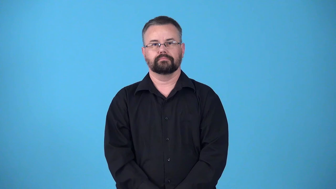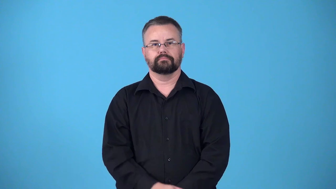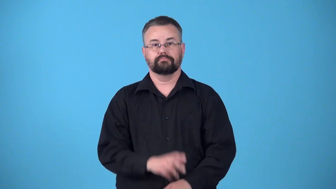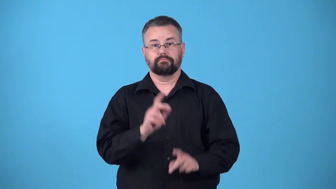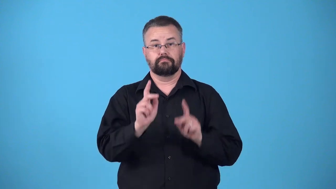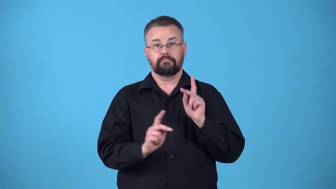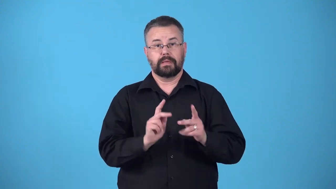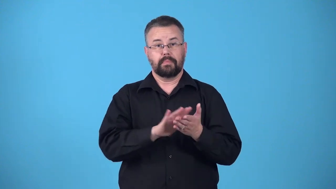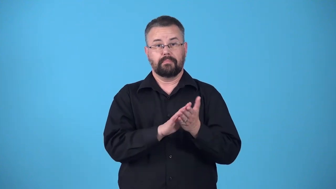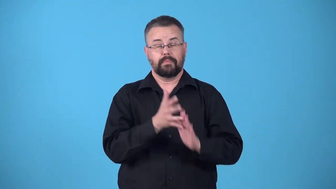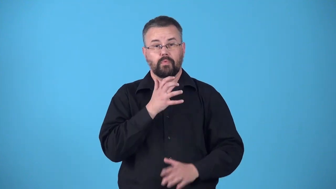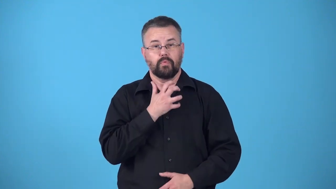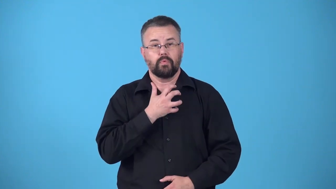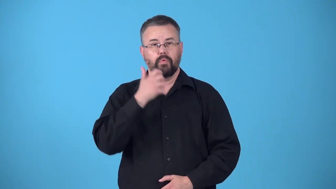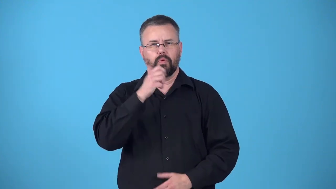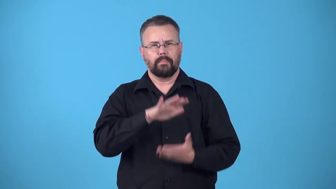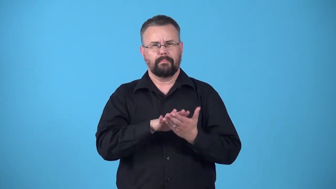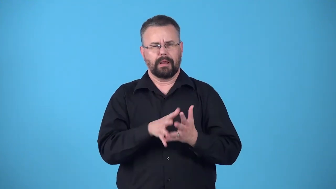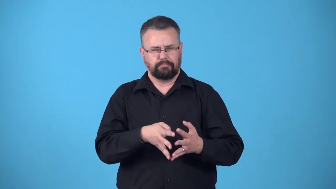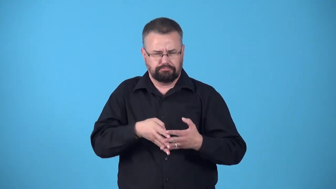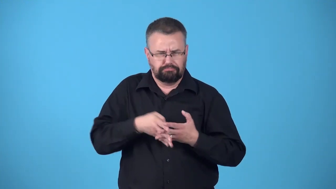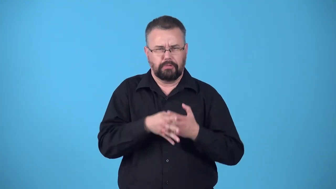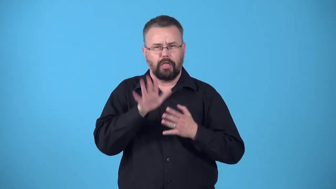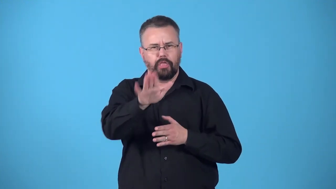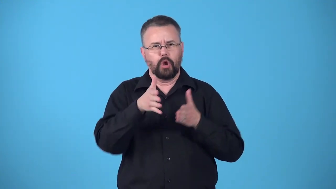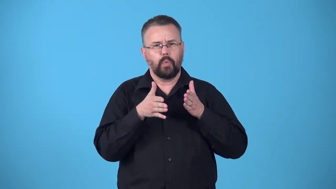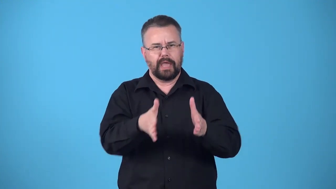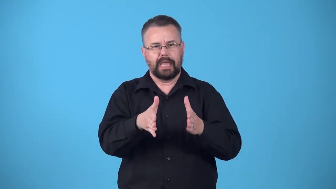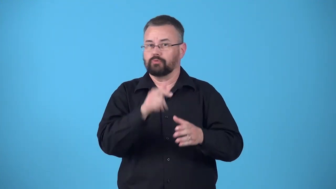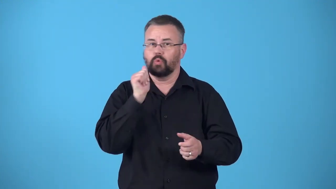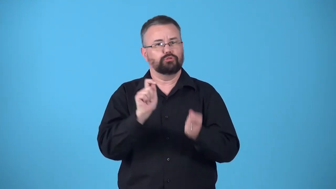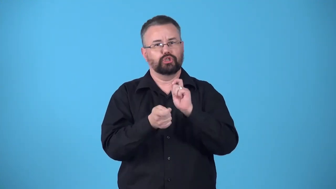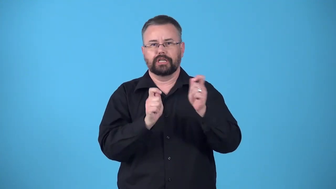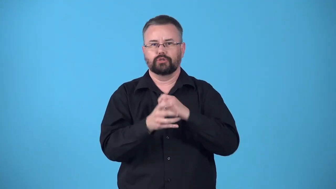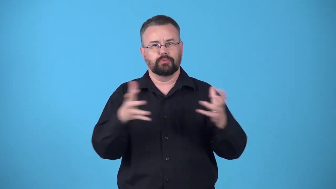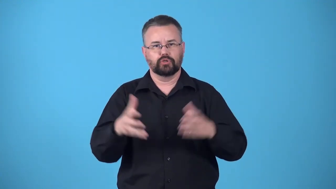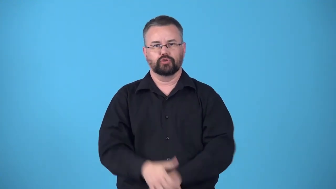can't teach an old dog new tricks